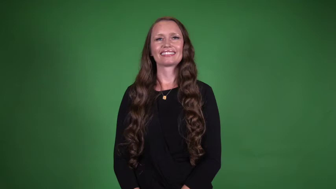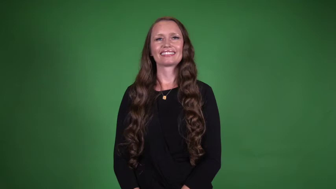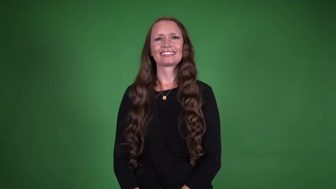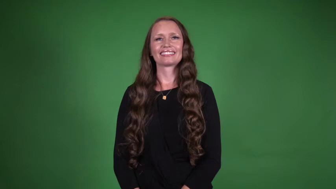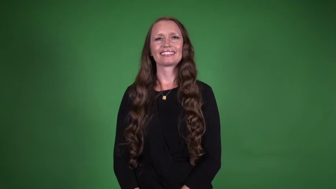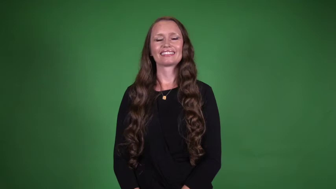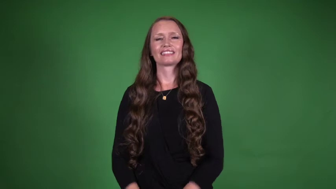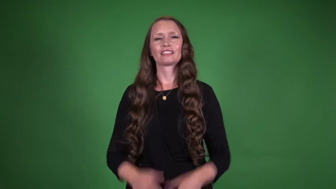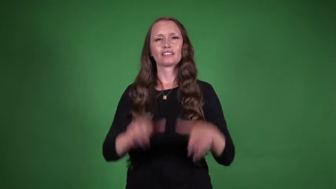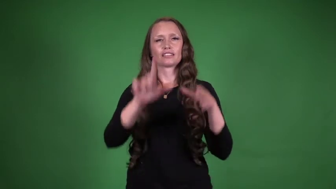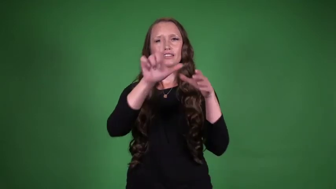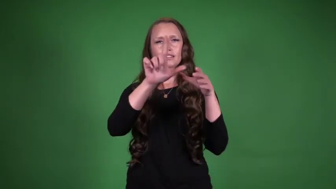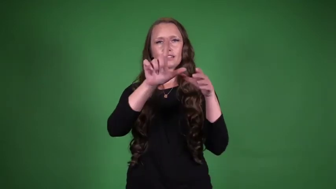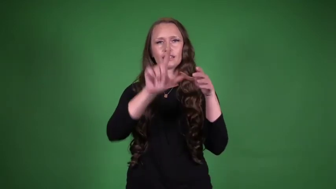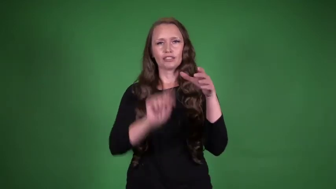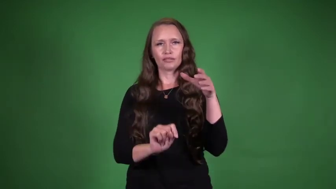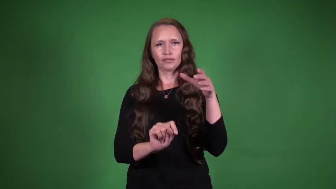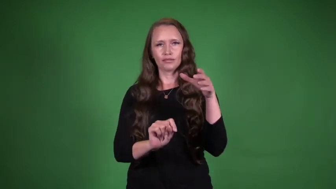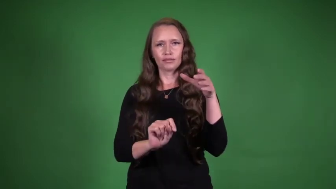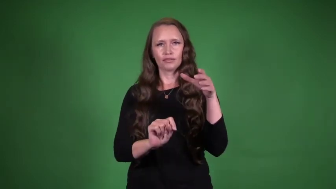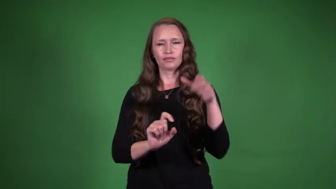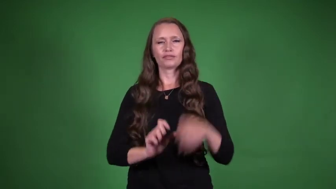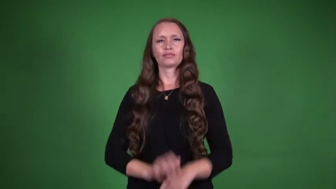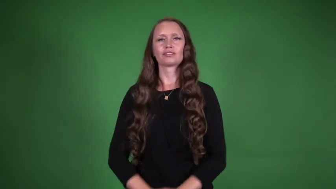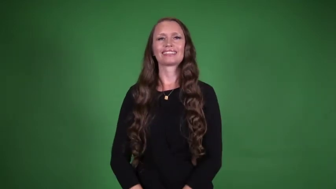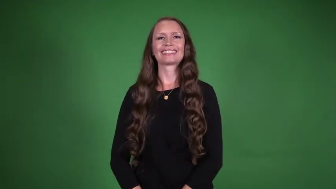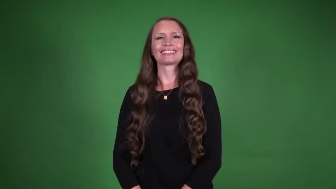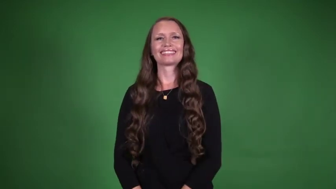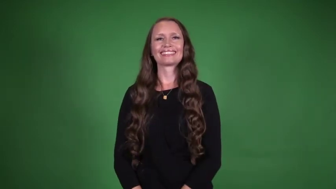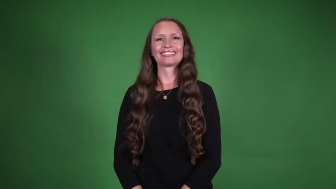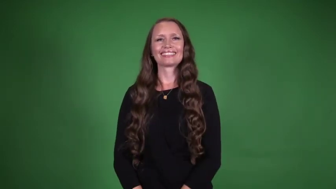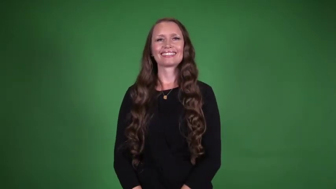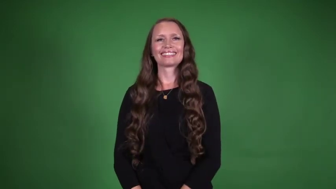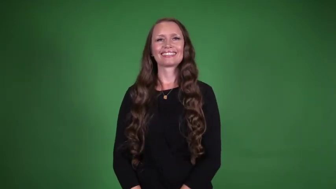liter